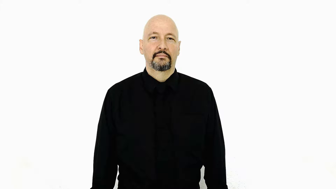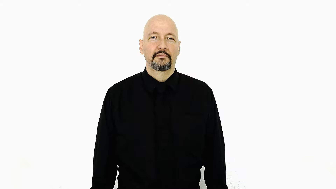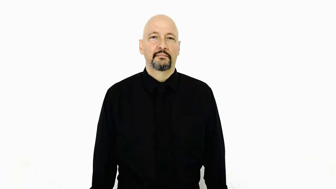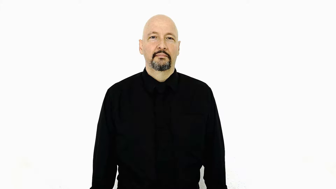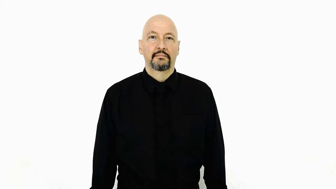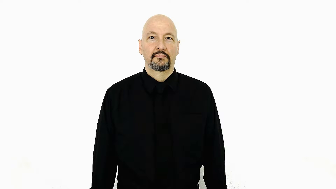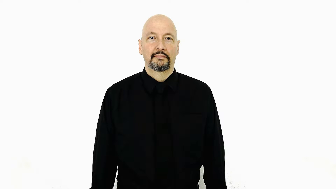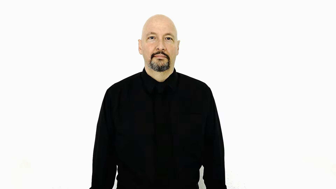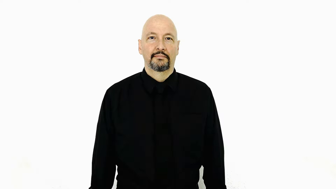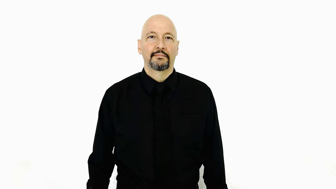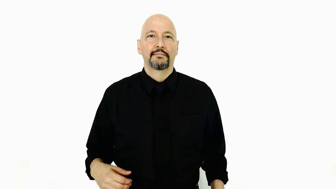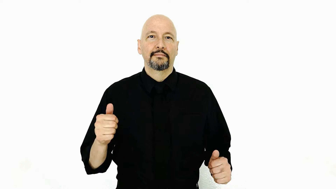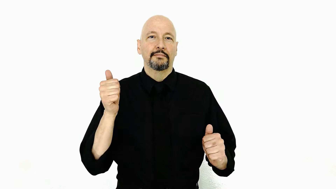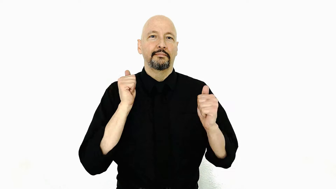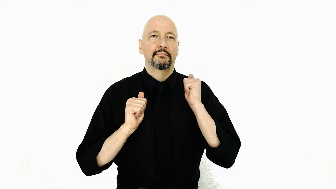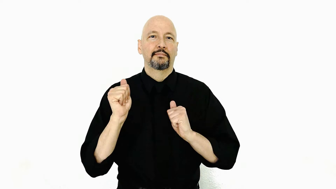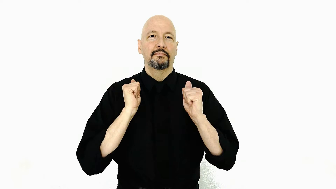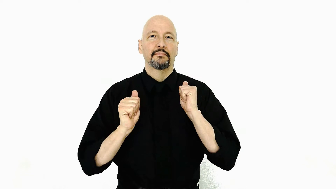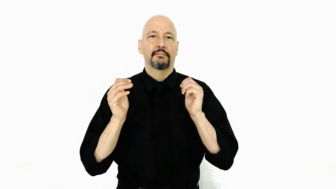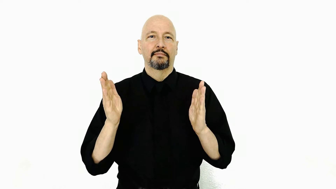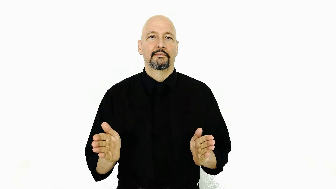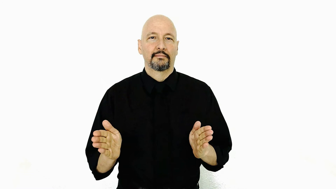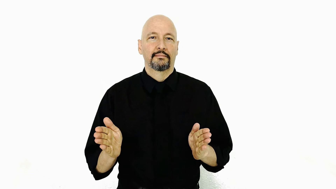actor/actress